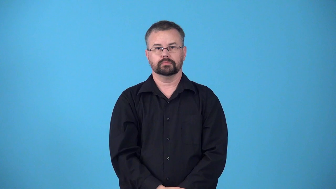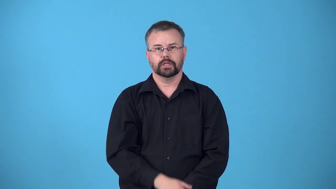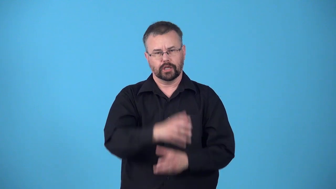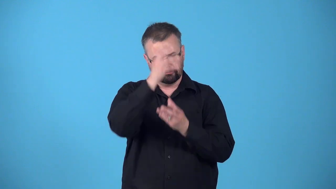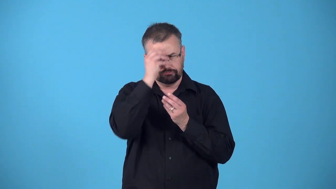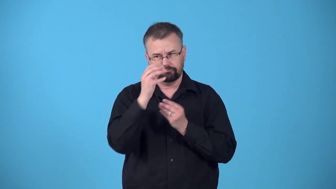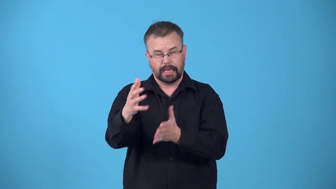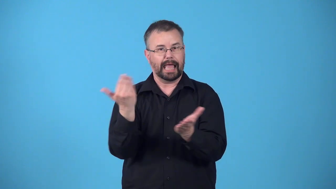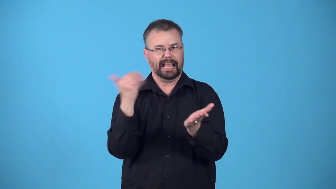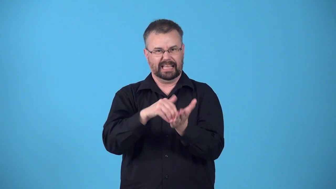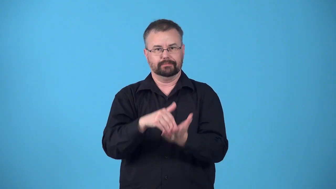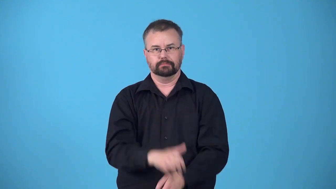reconvey, reinform